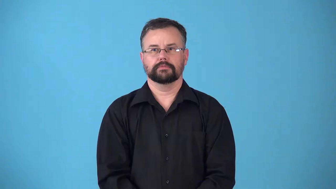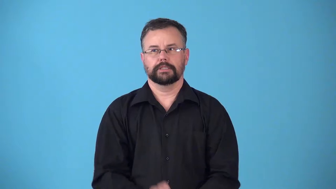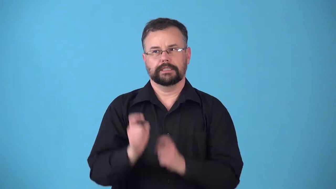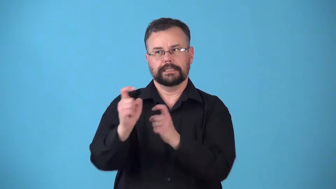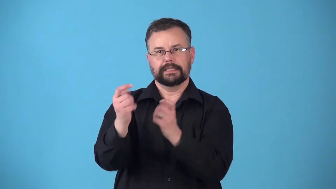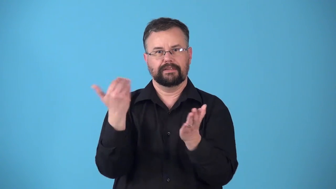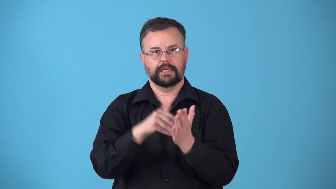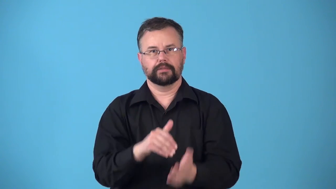resubmit